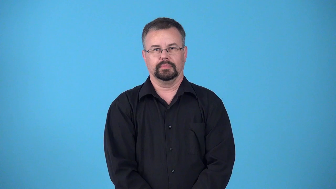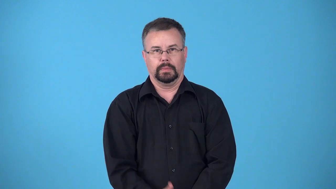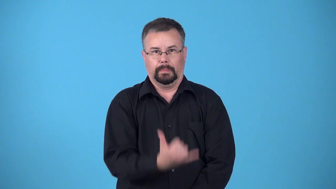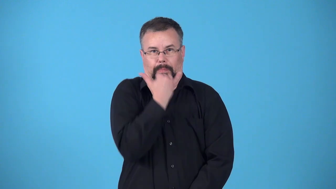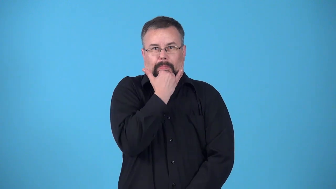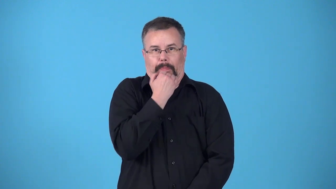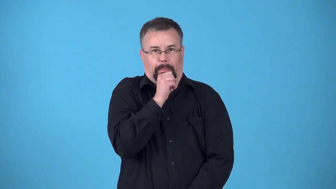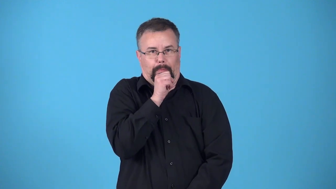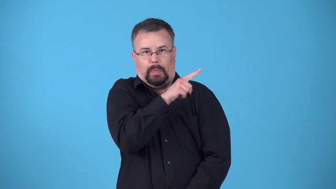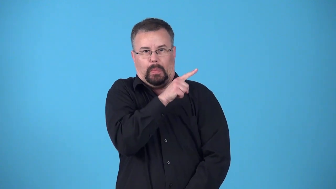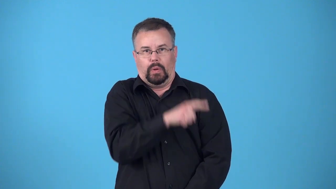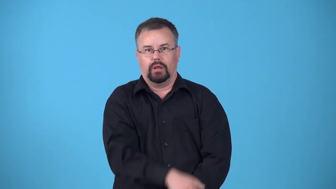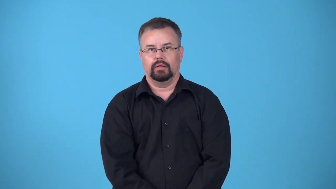slip of the tongue